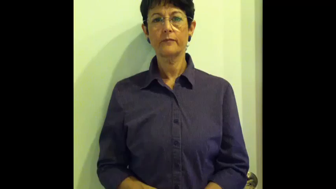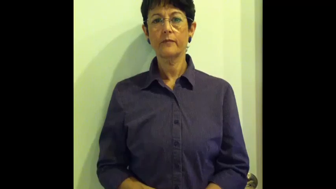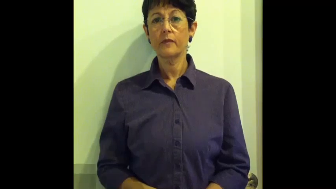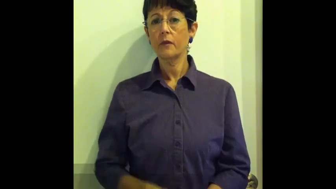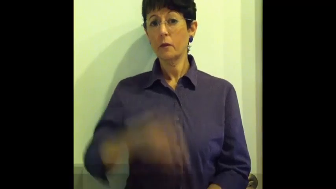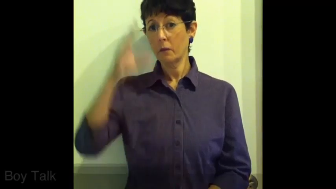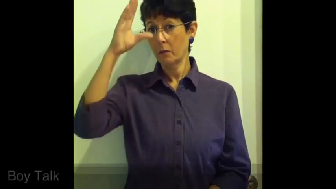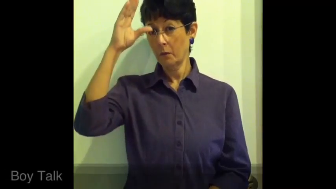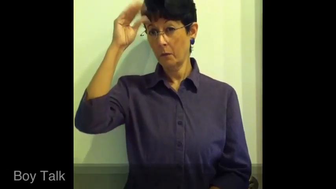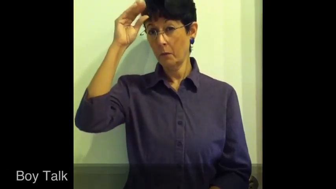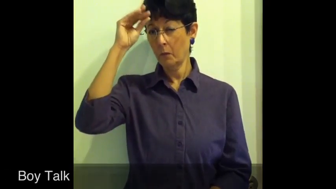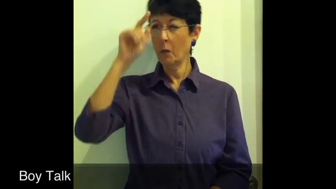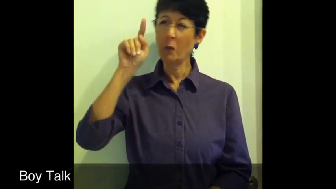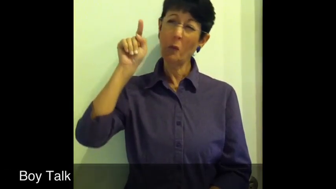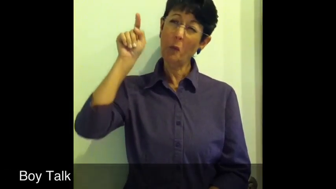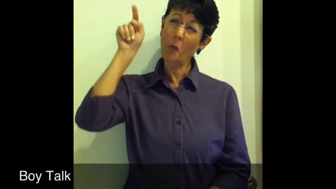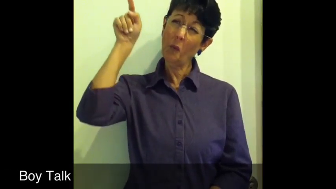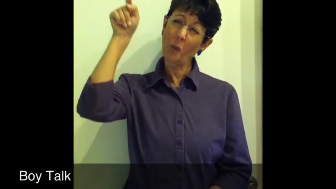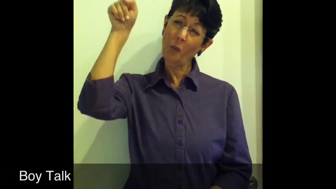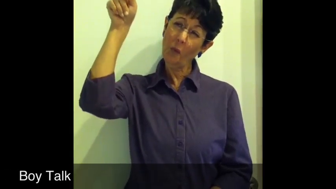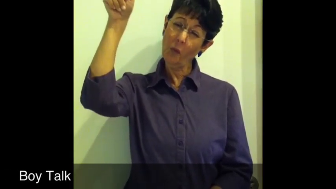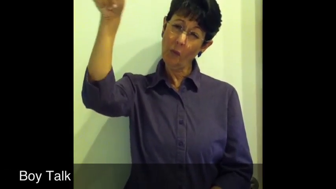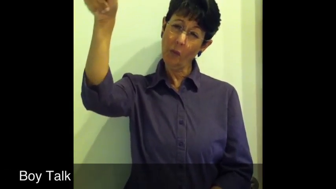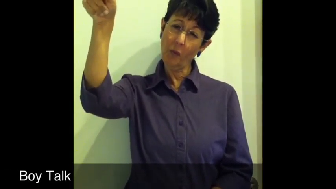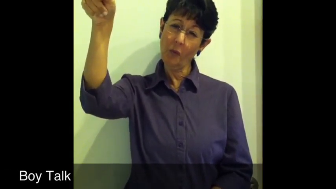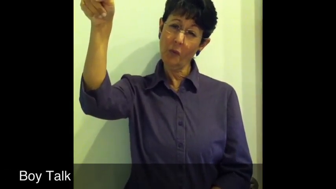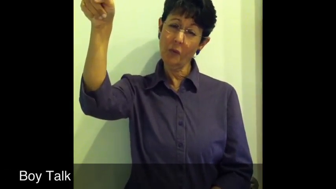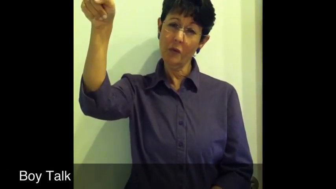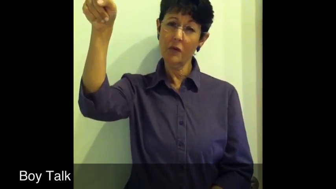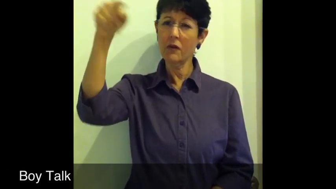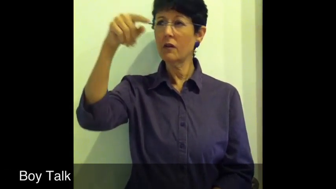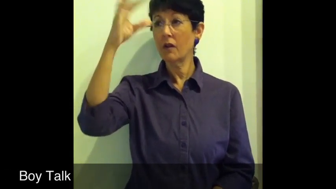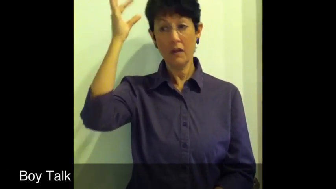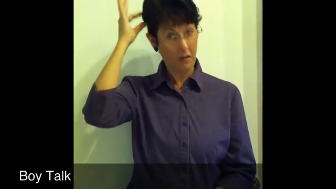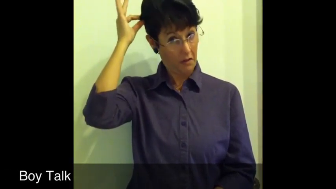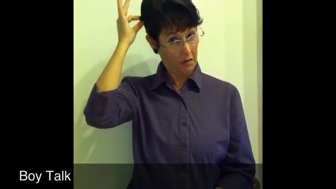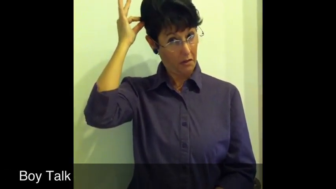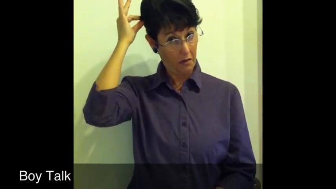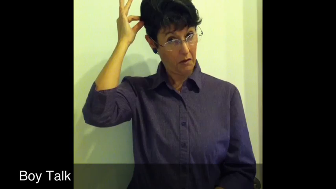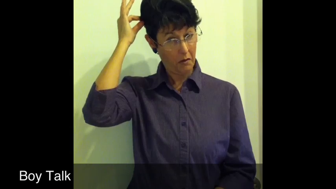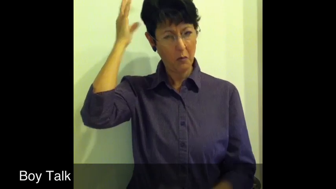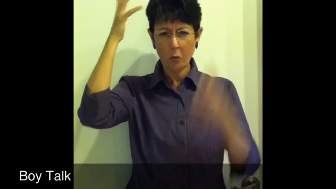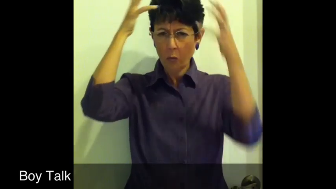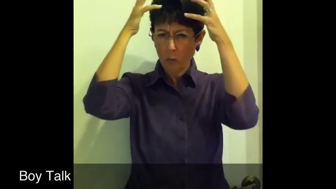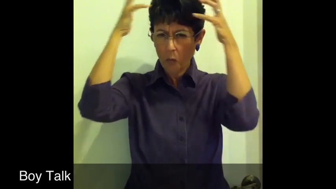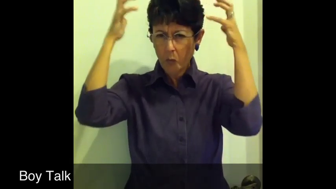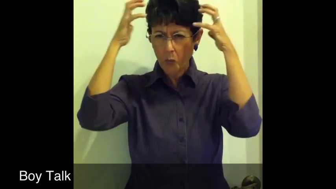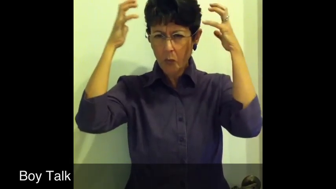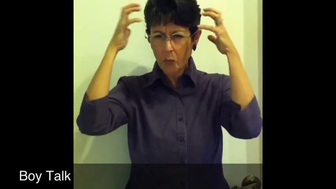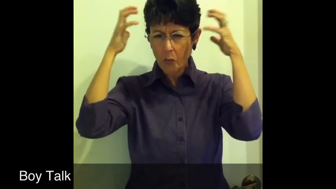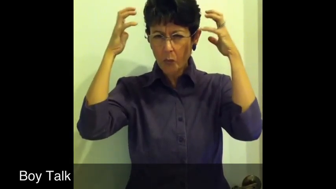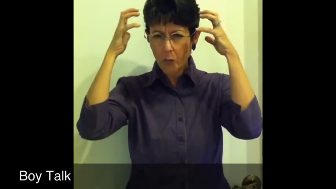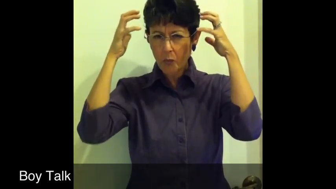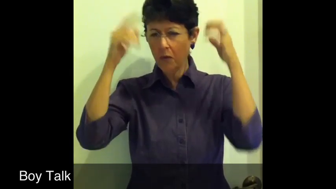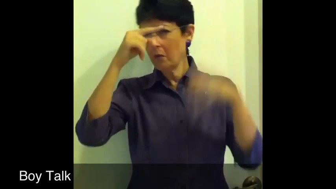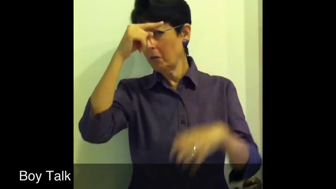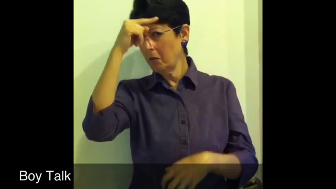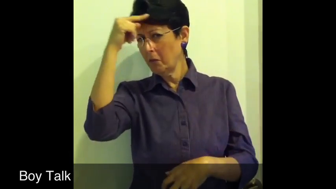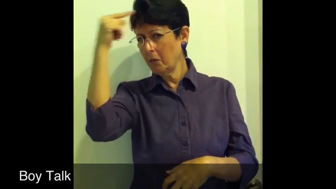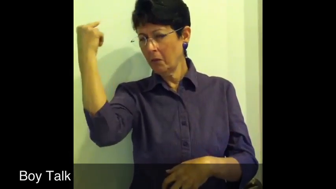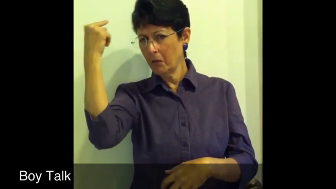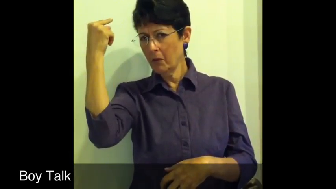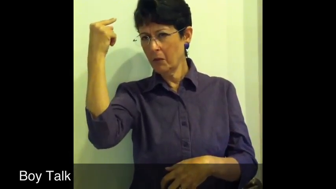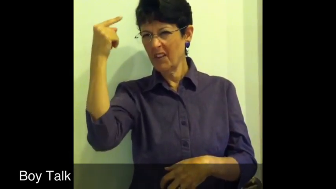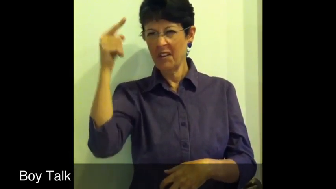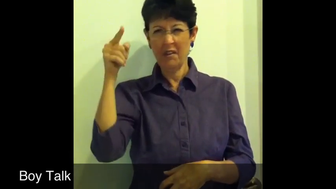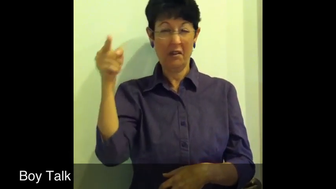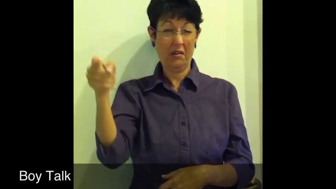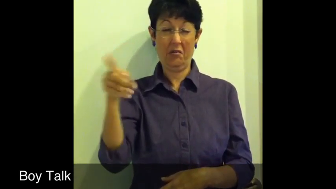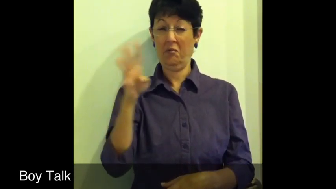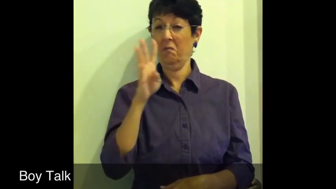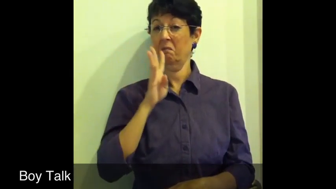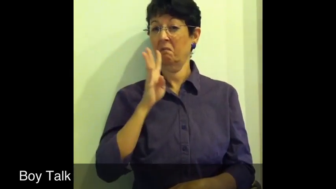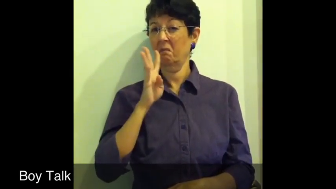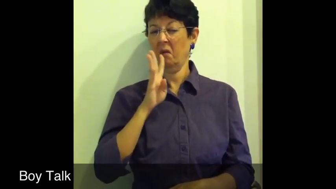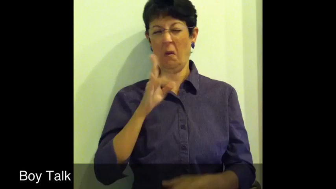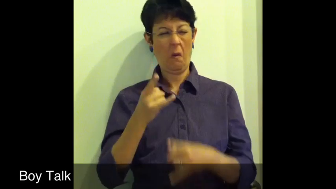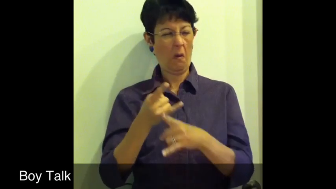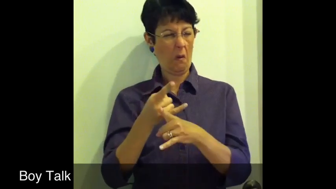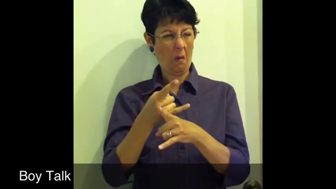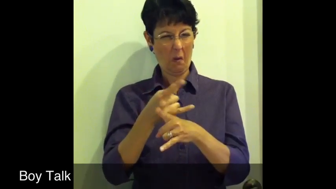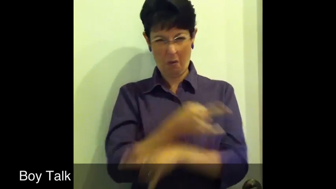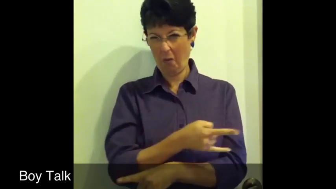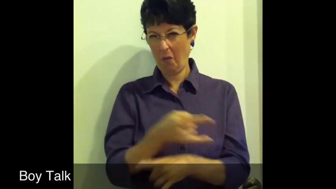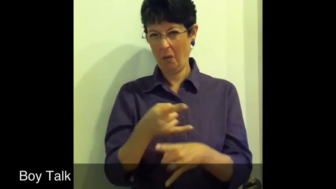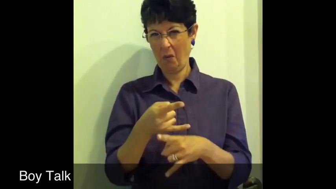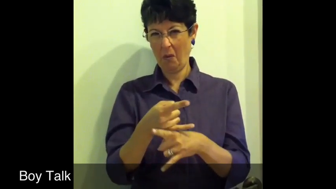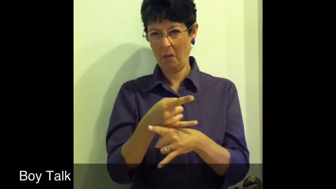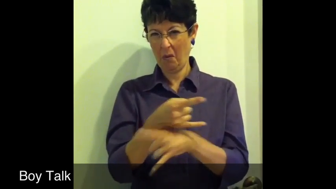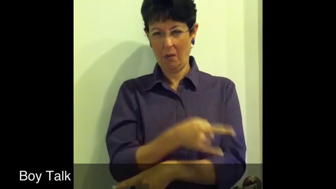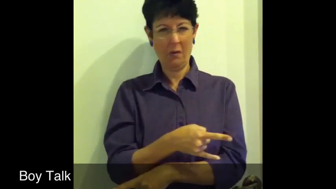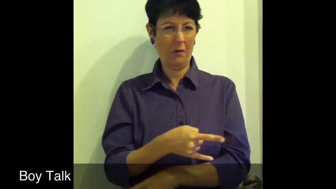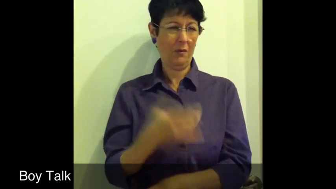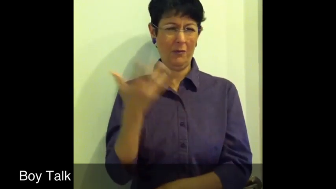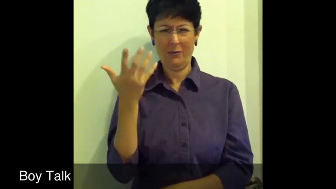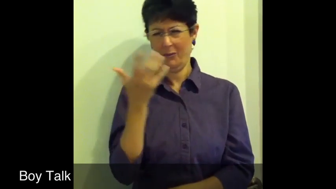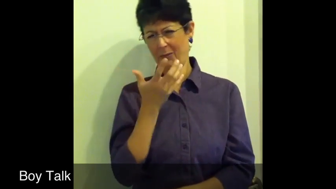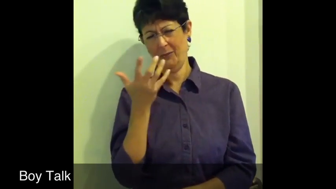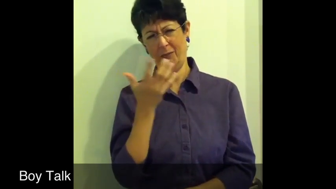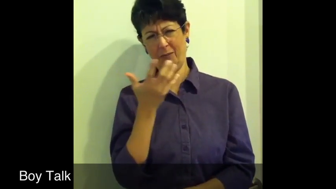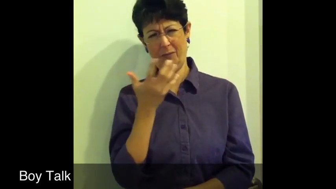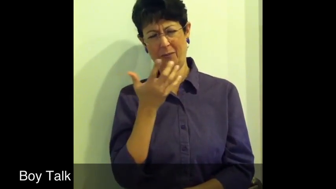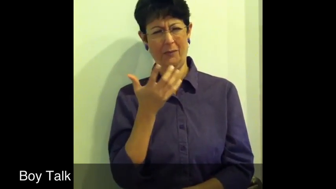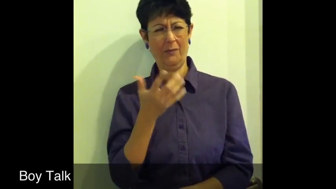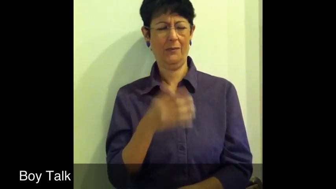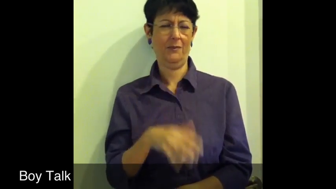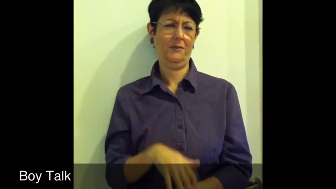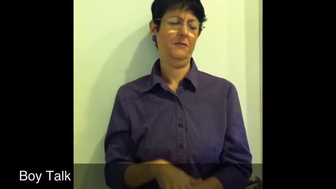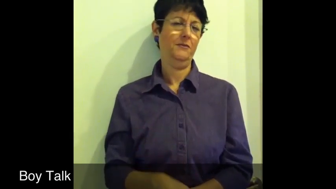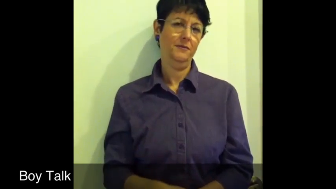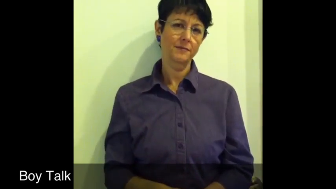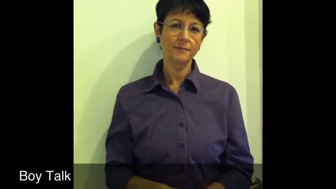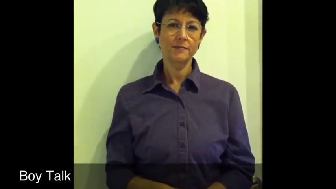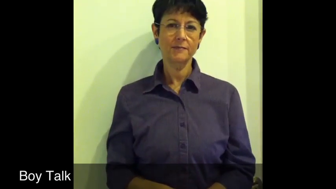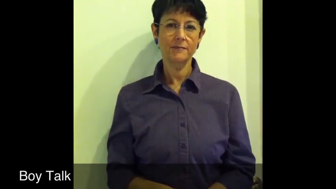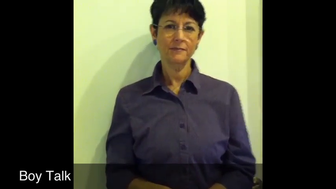Boy Talk